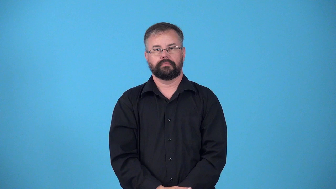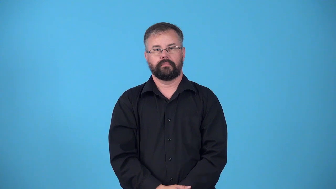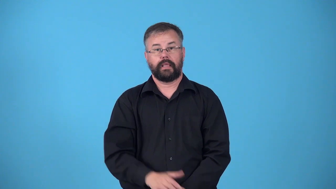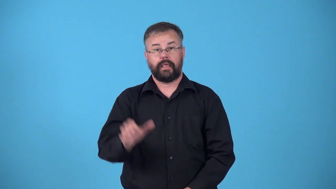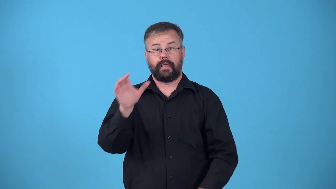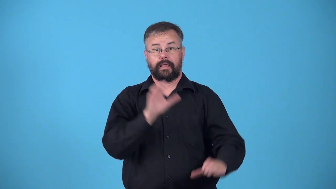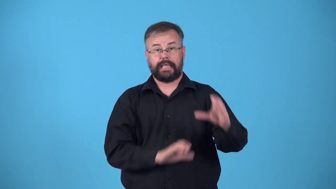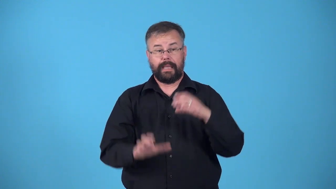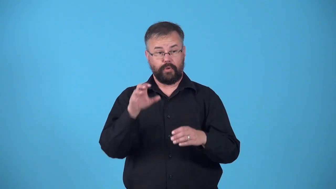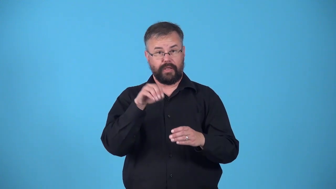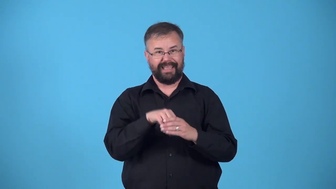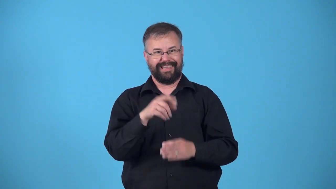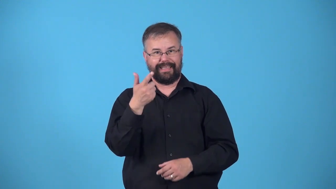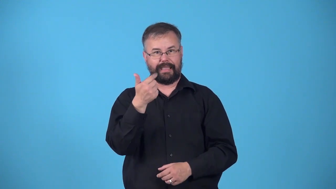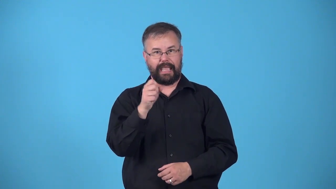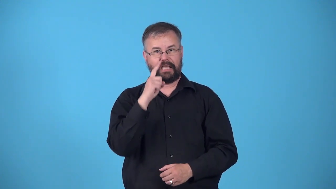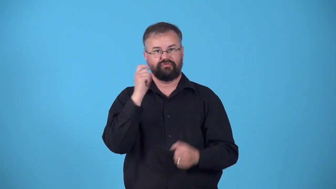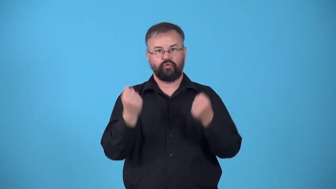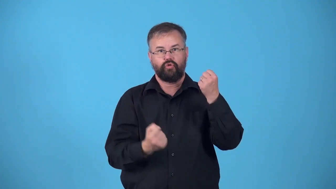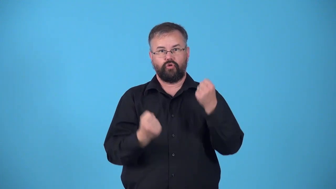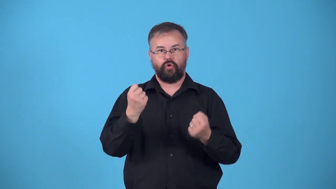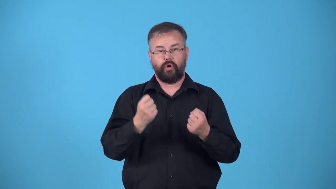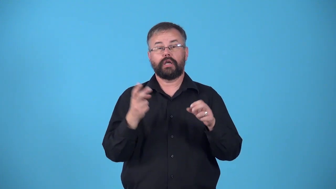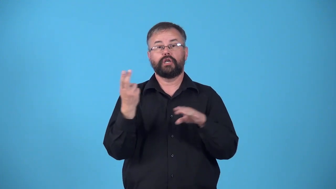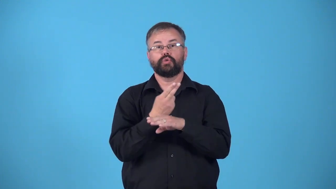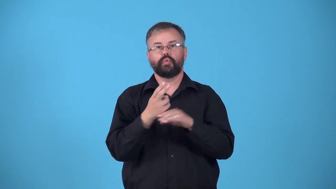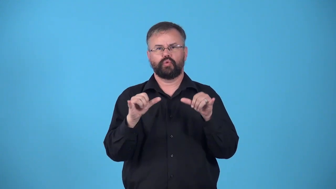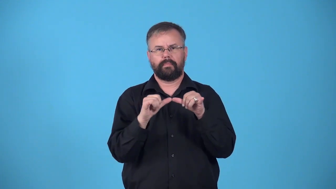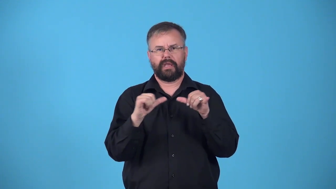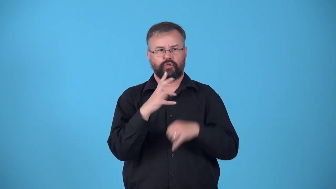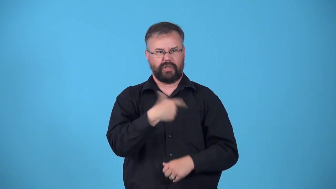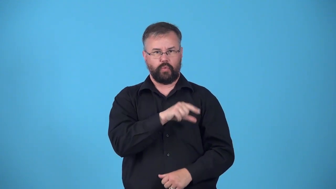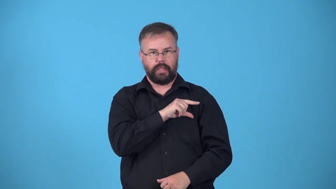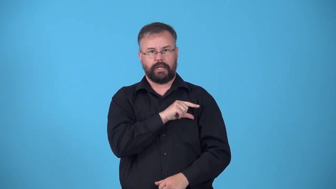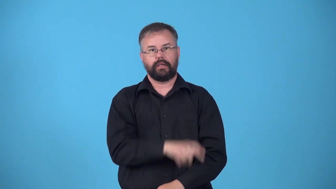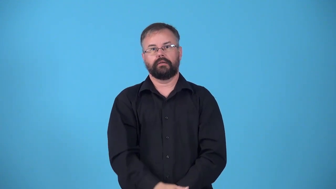octane